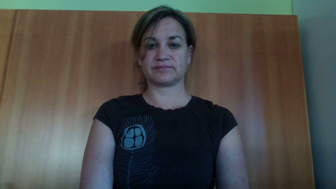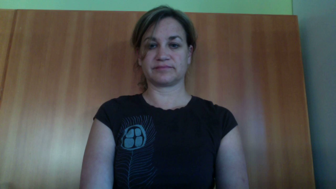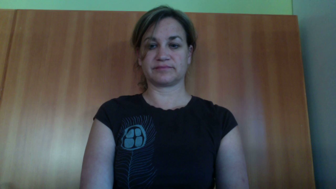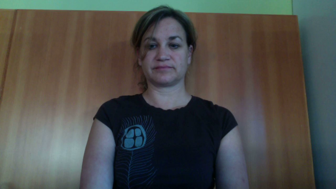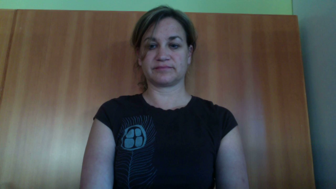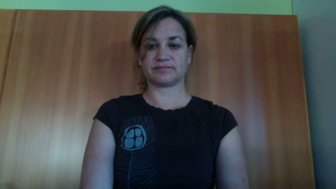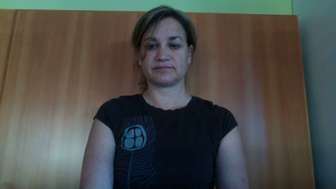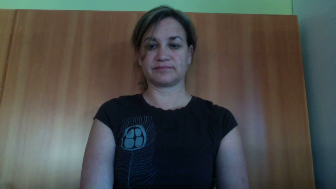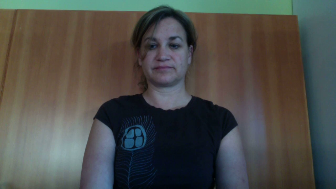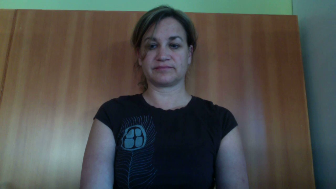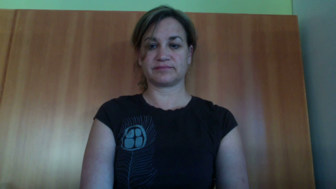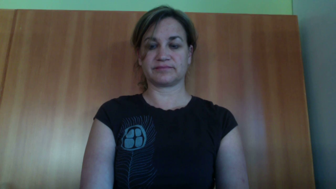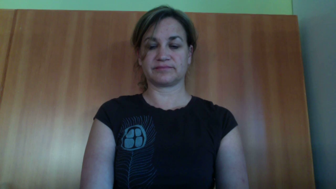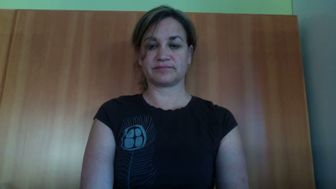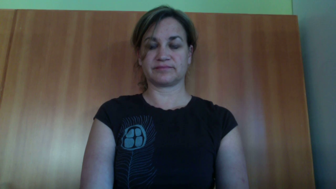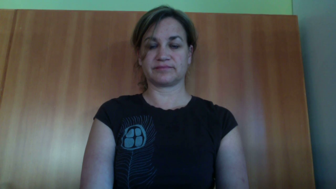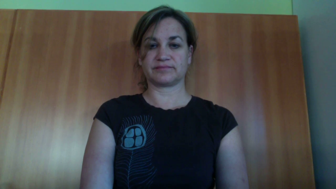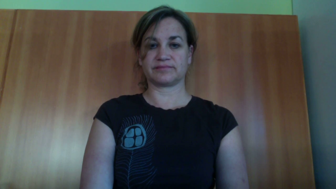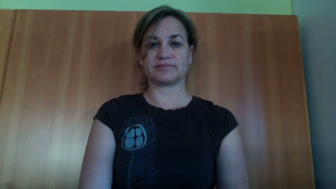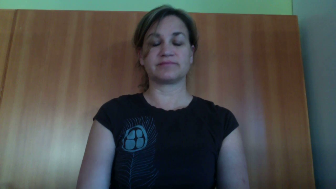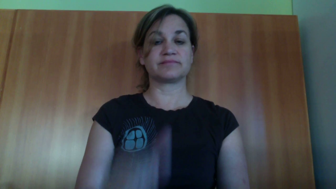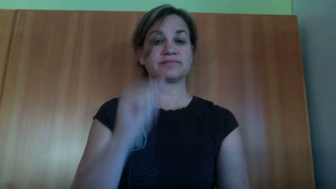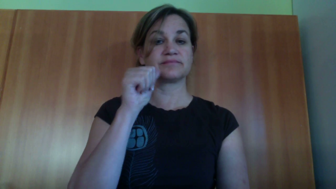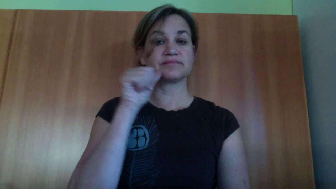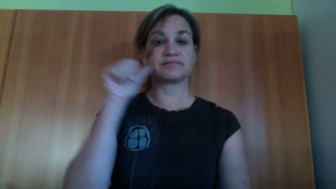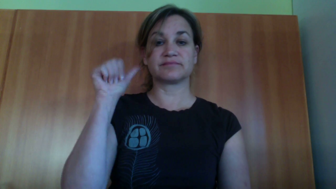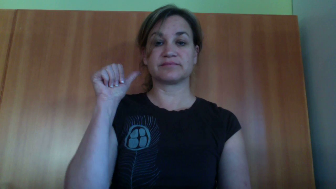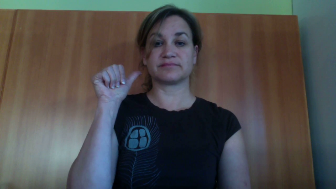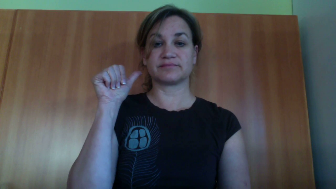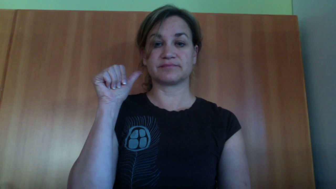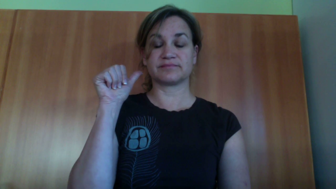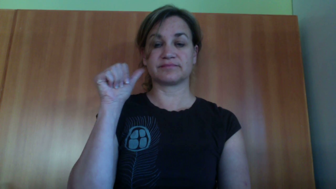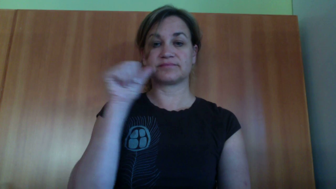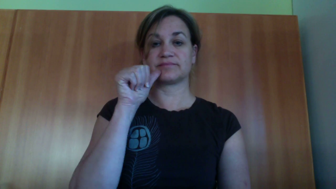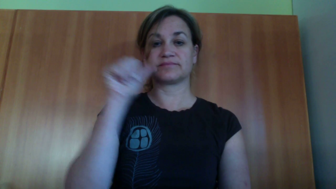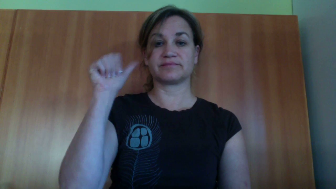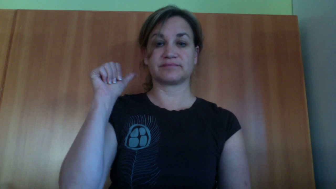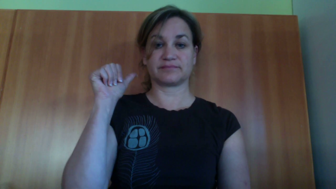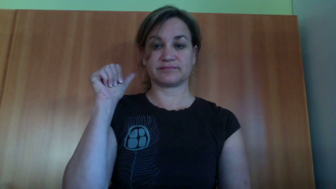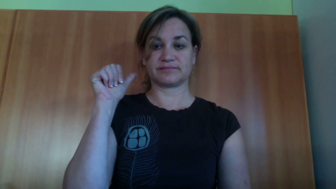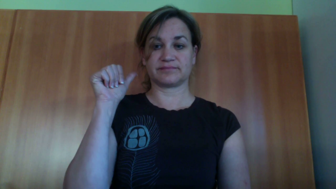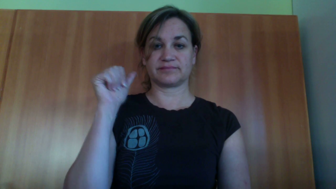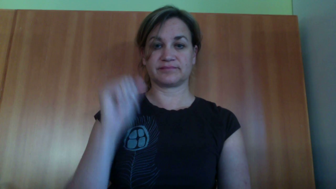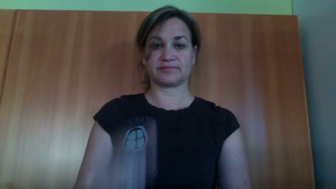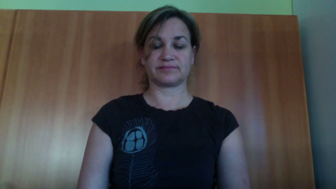YESTERDAY